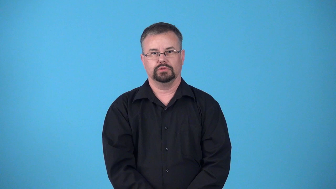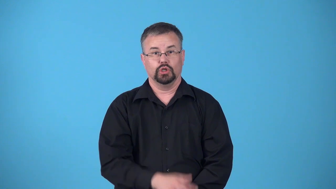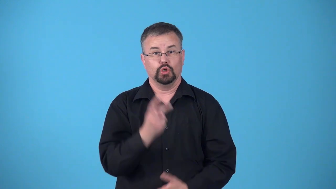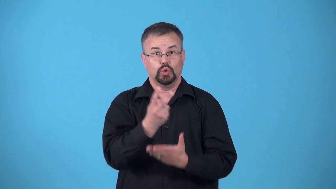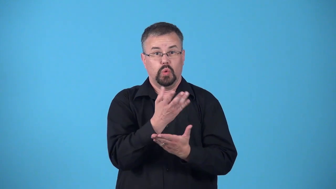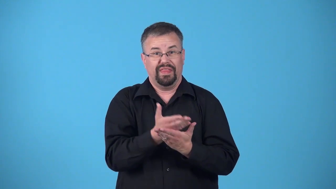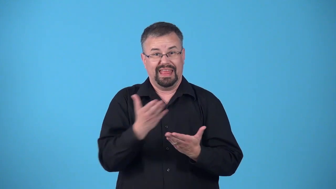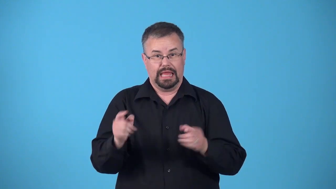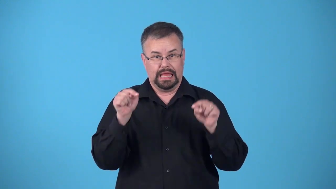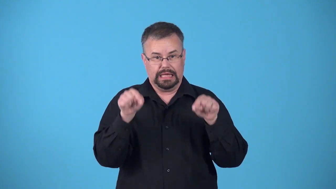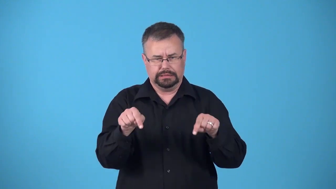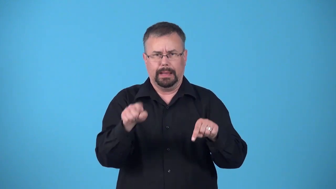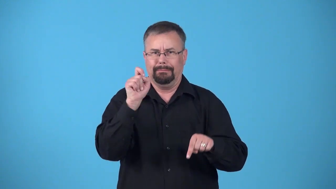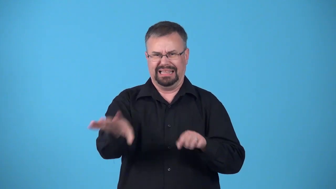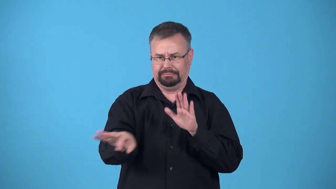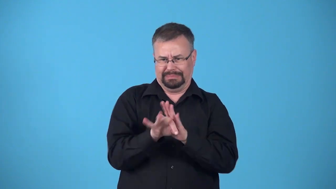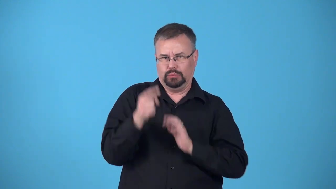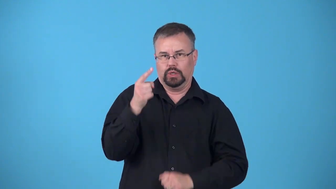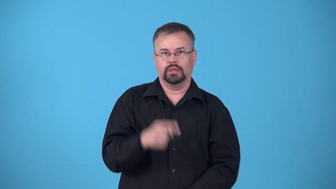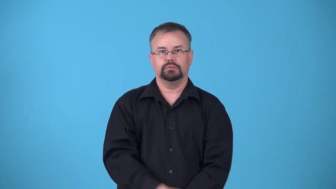horns of a dilemma